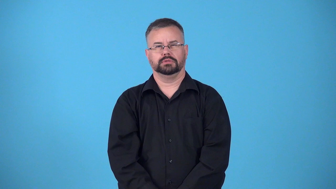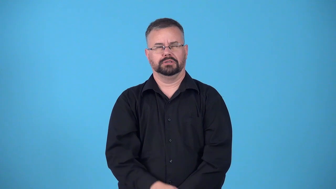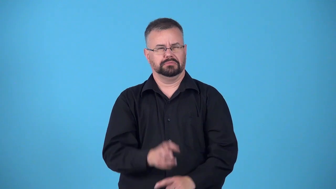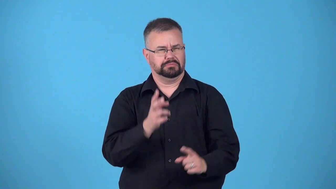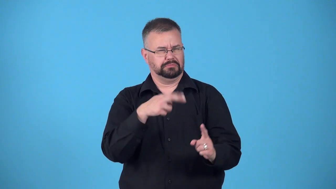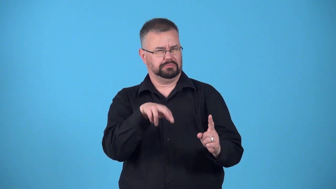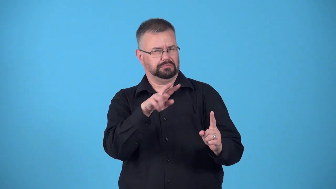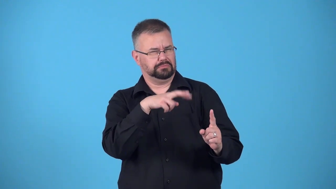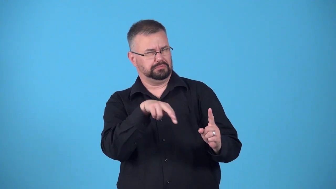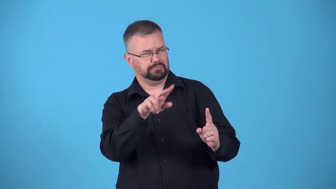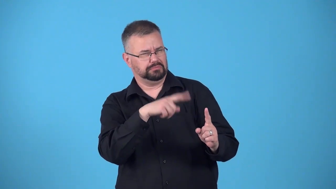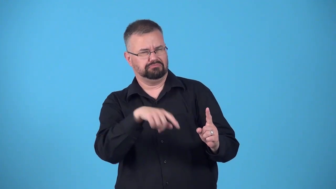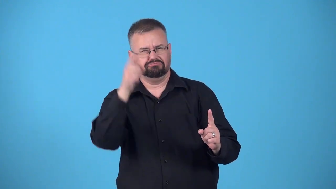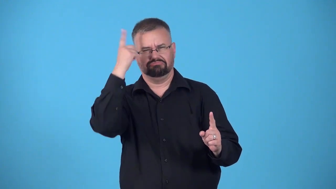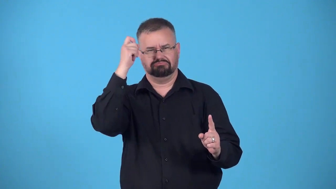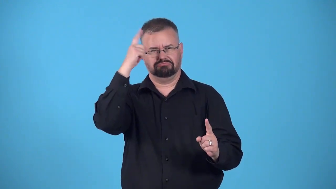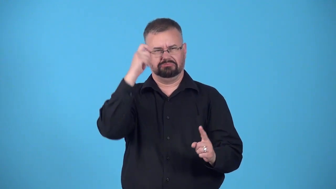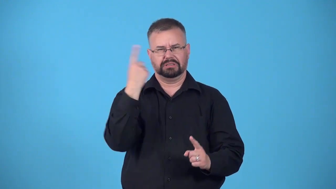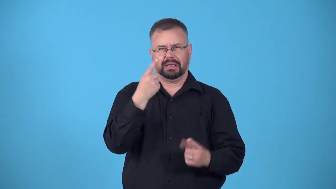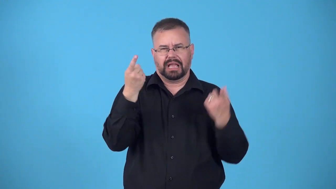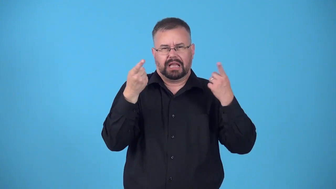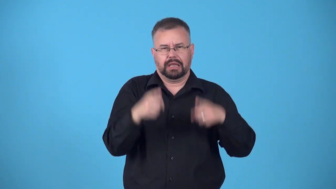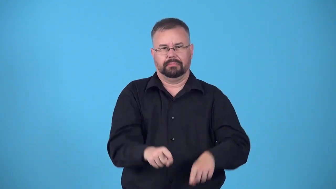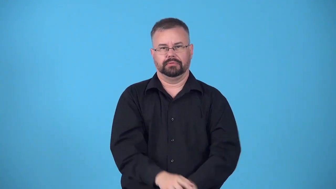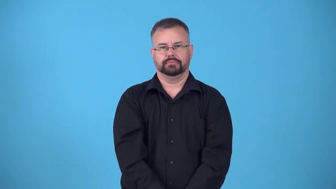read into